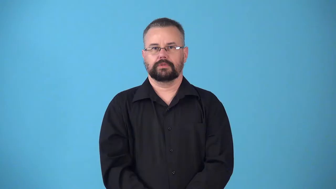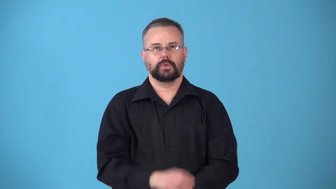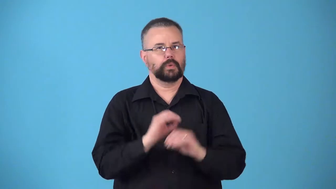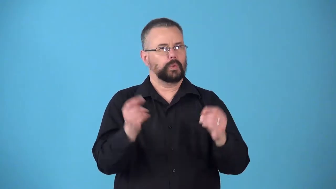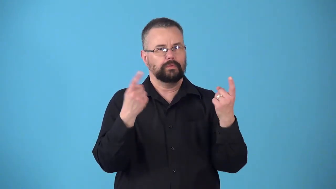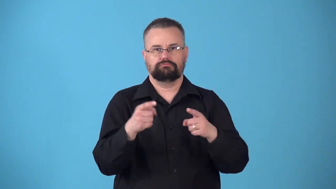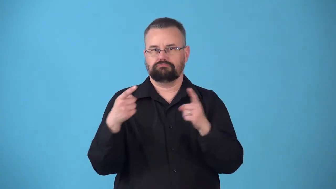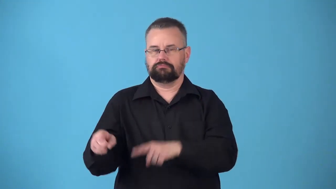nonoccurrence